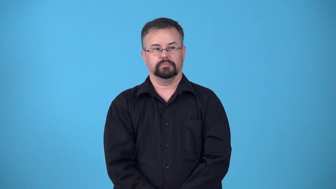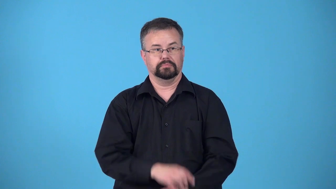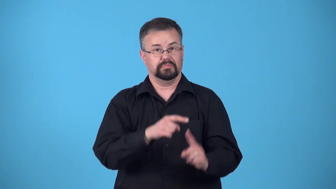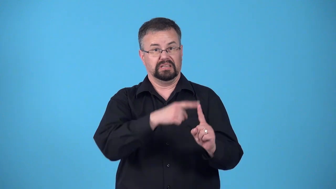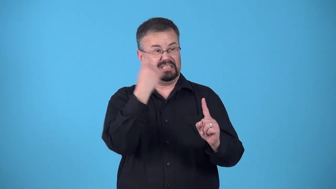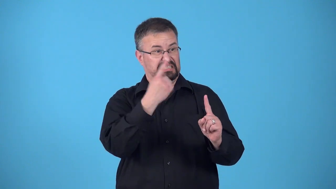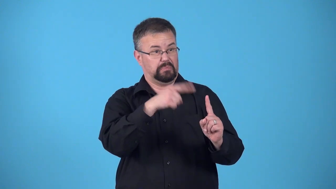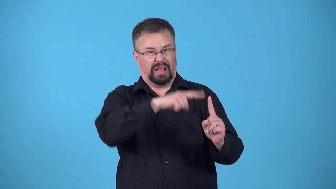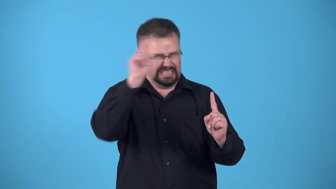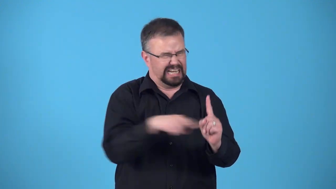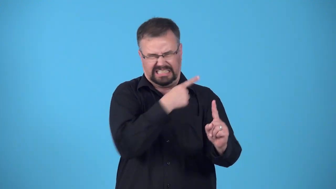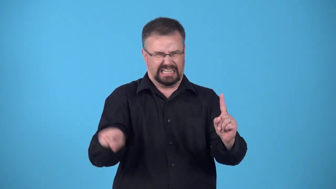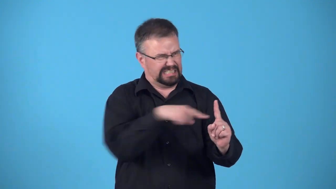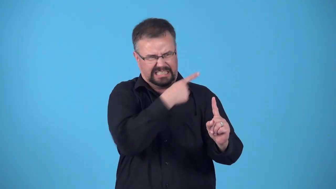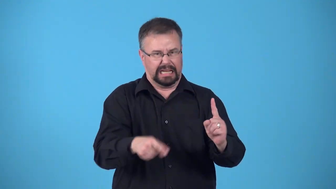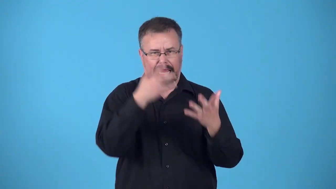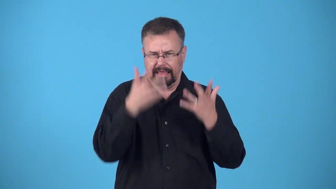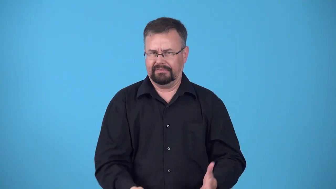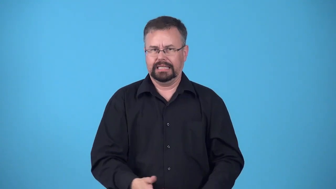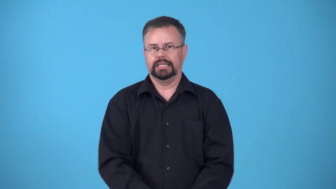under fire